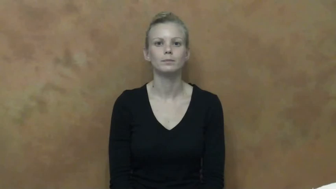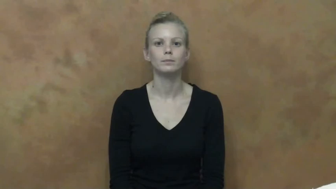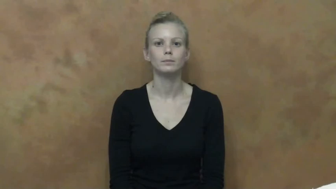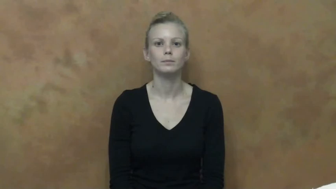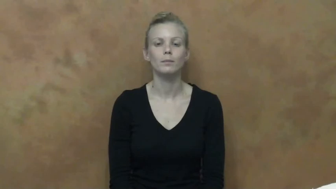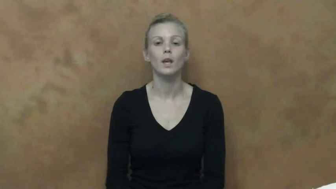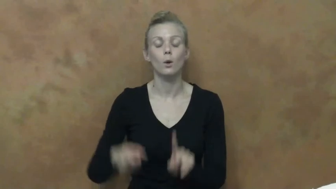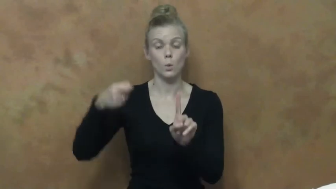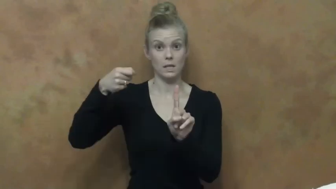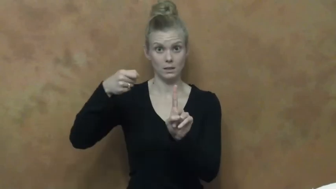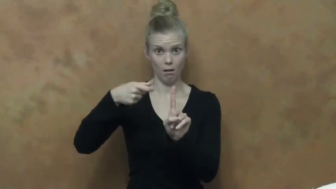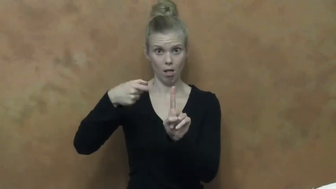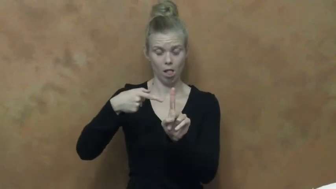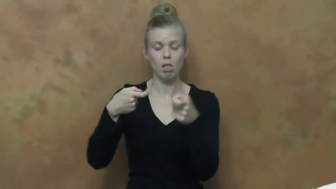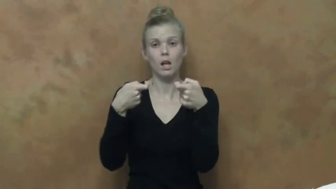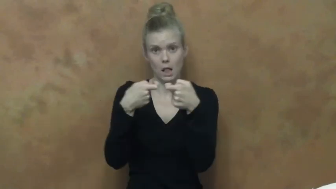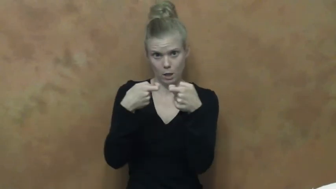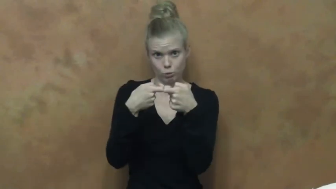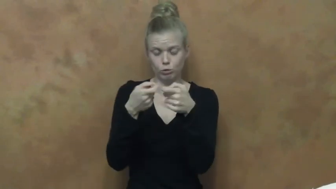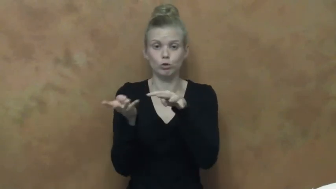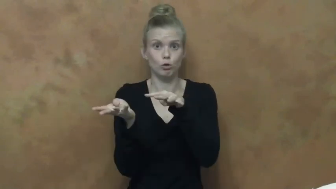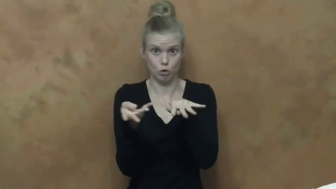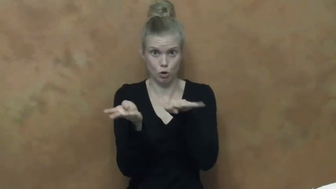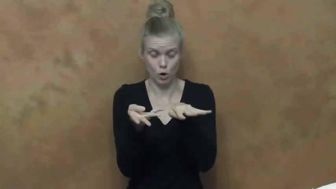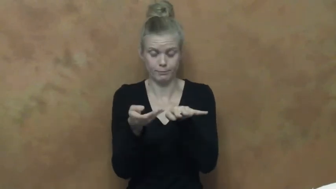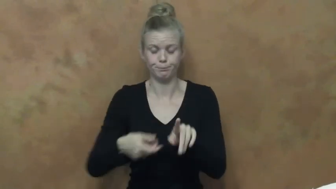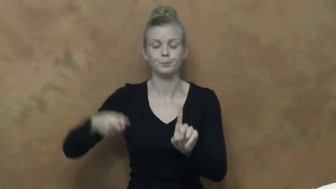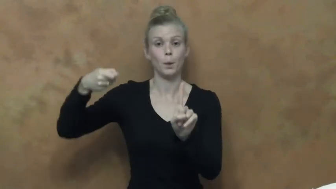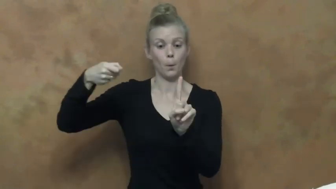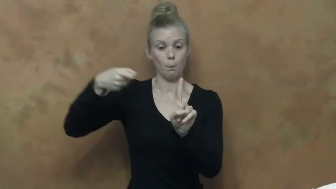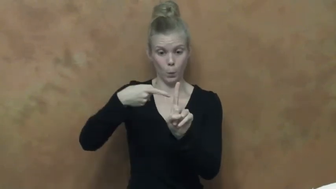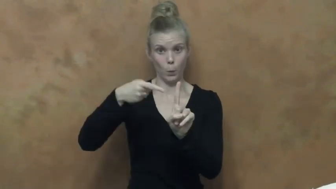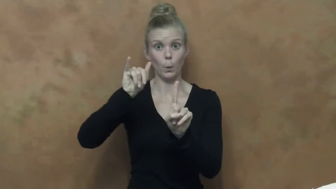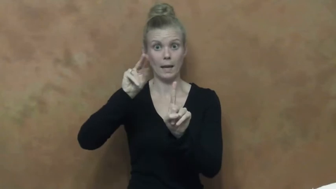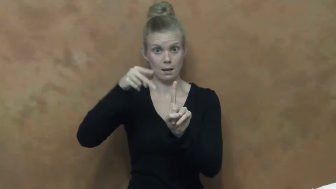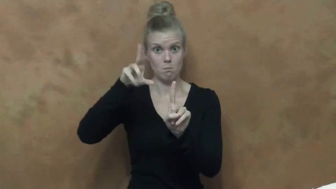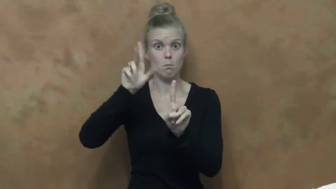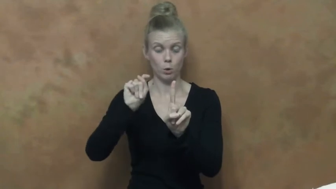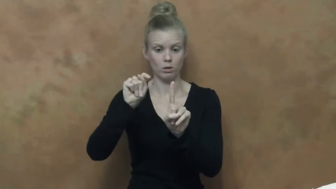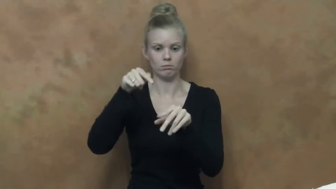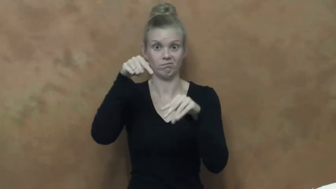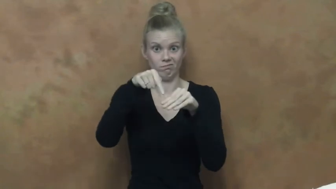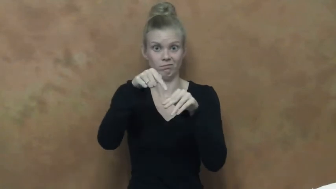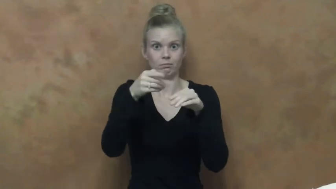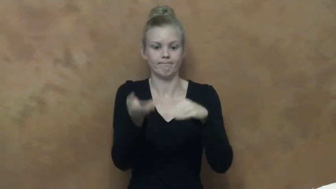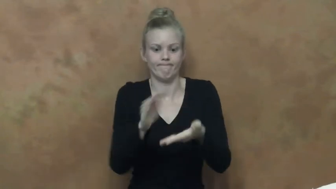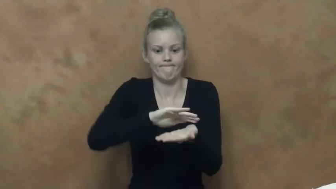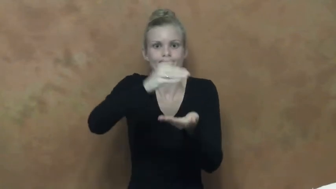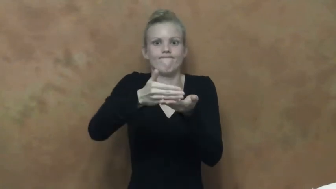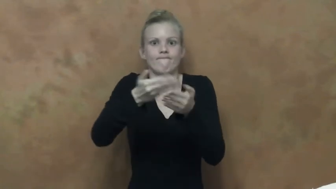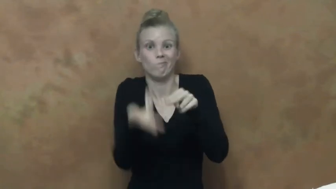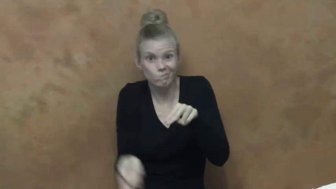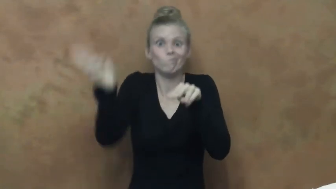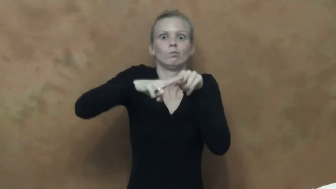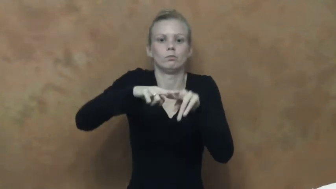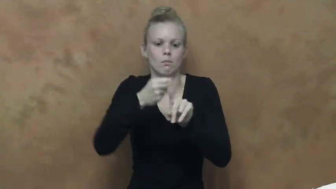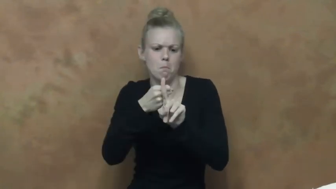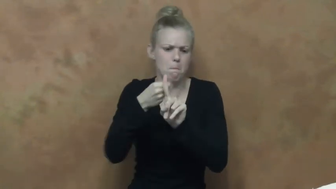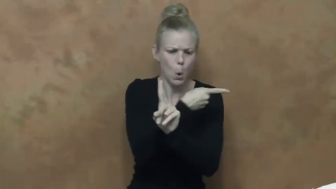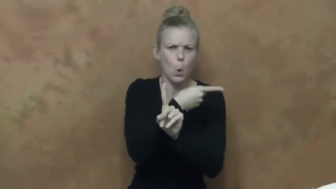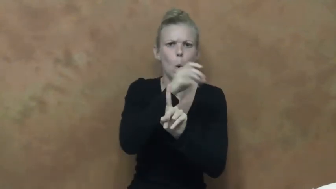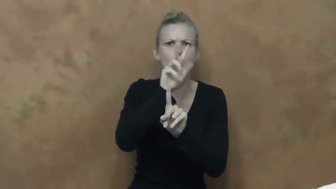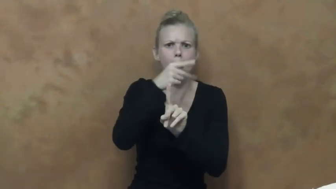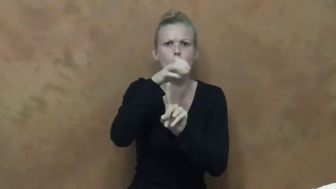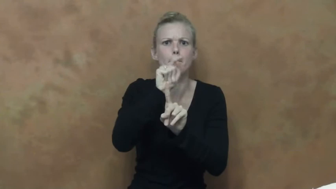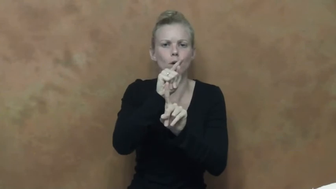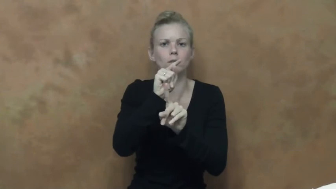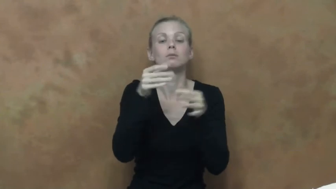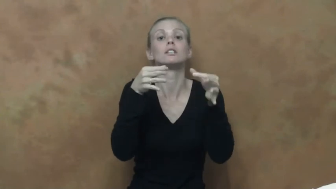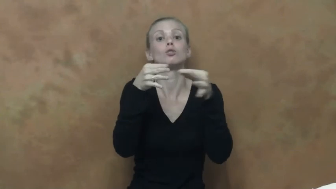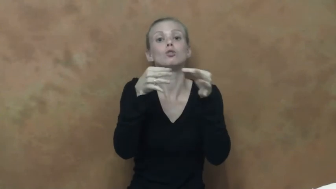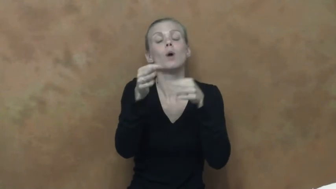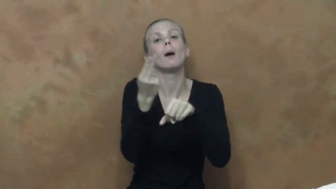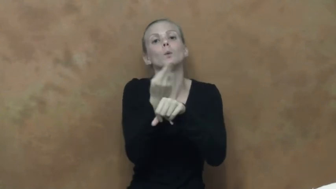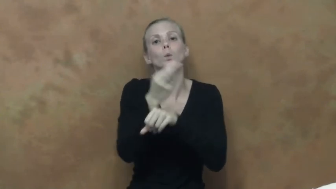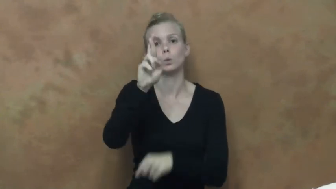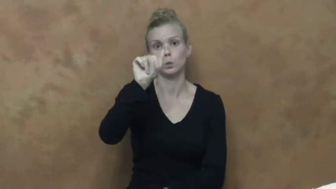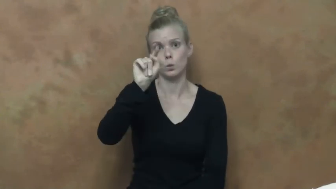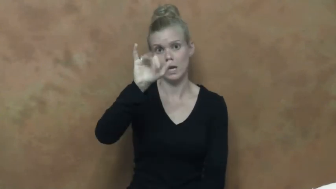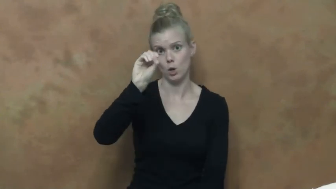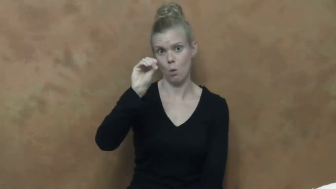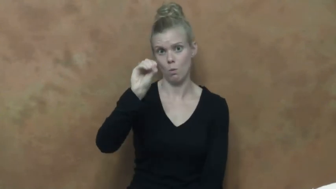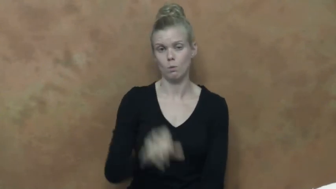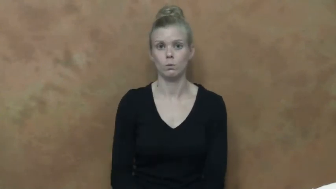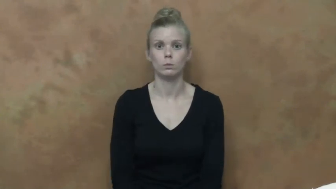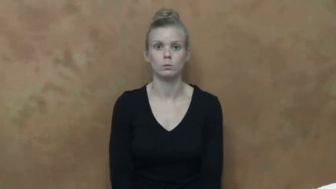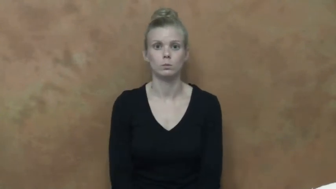amplification